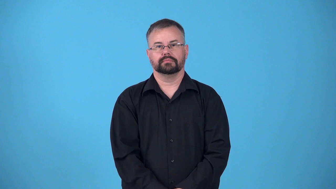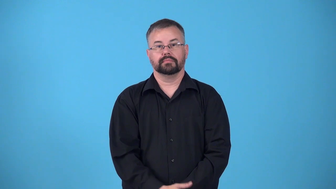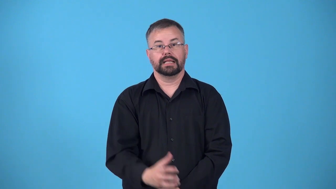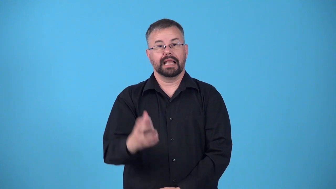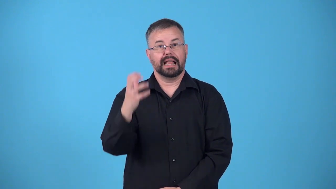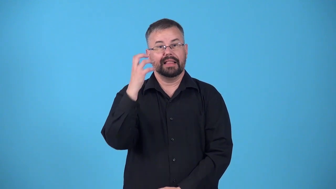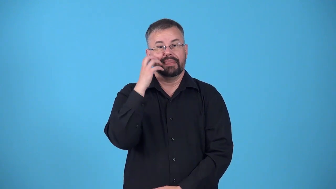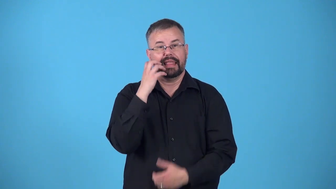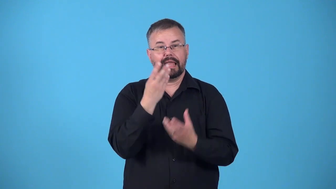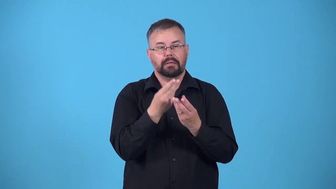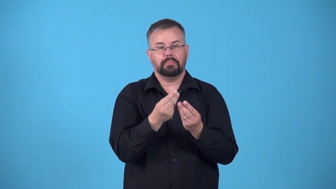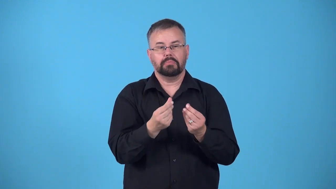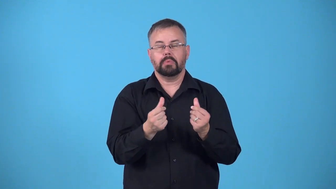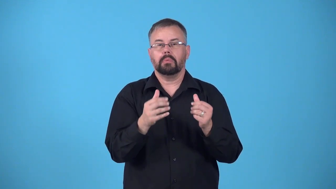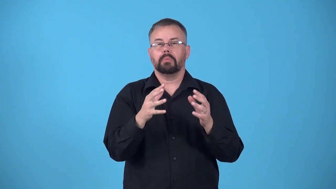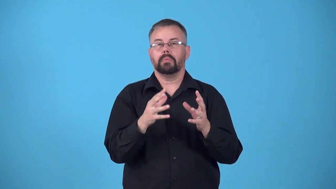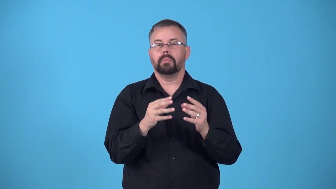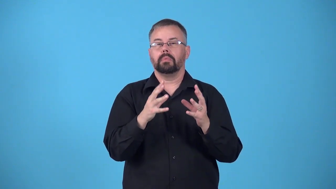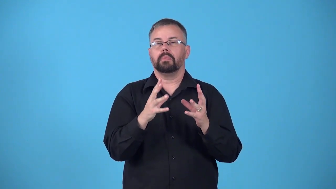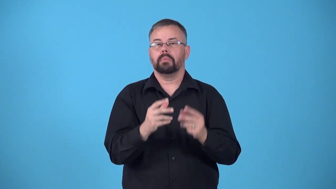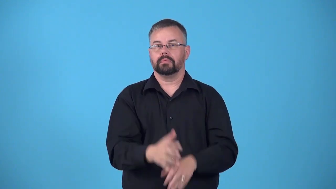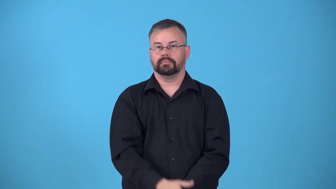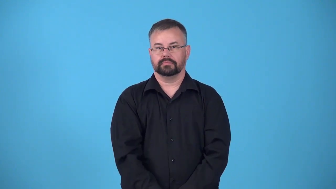thin,thin out